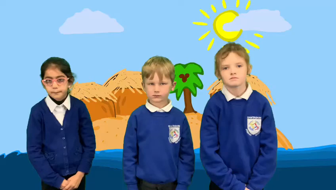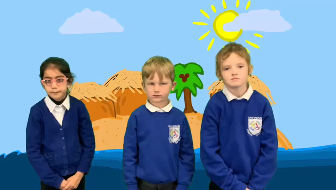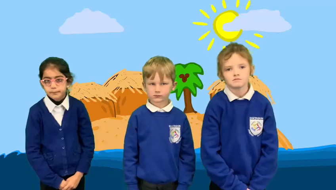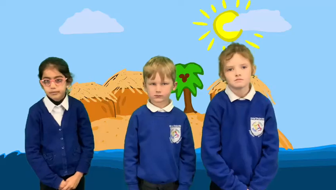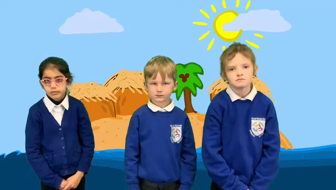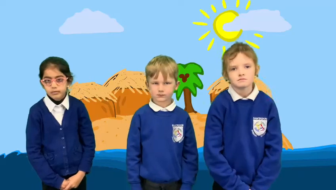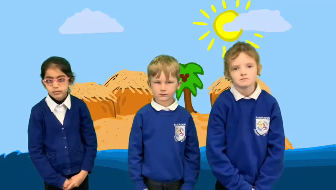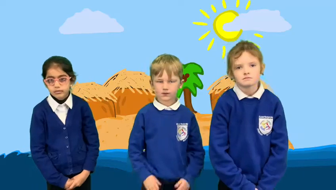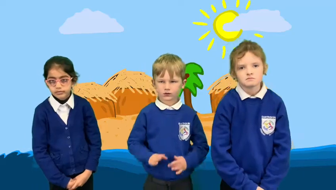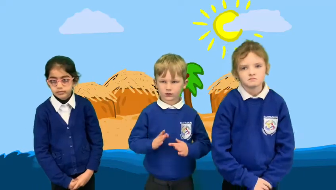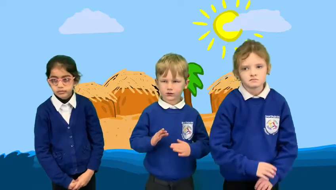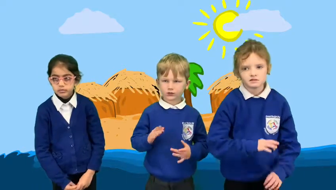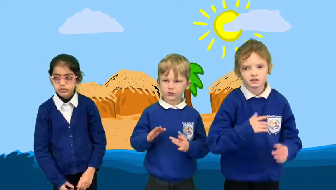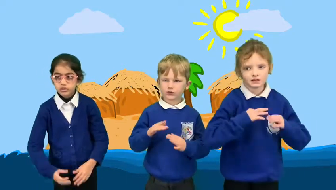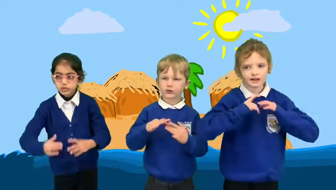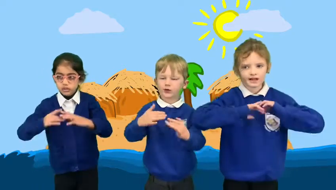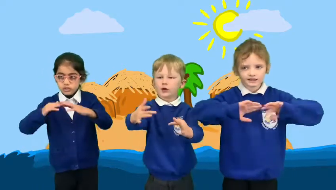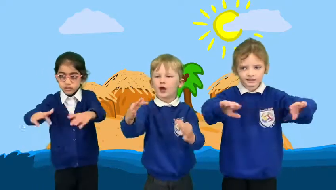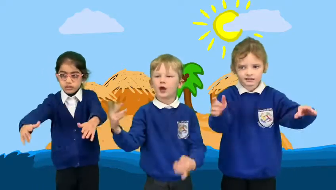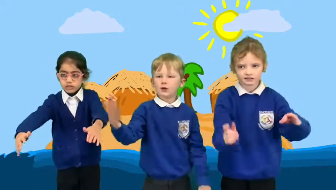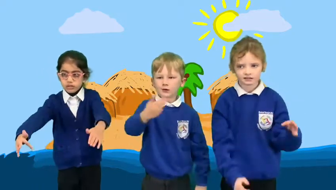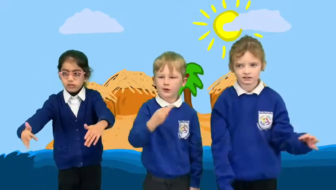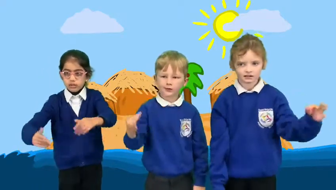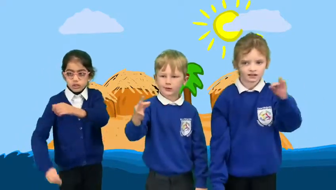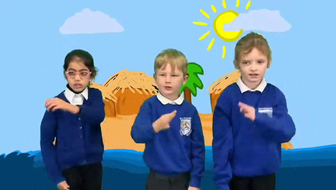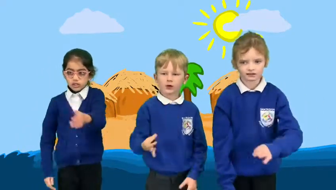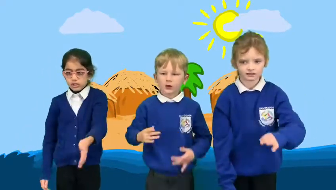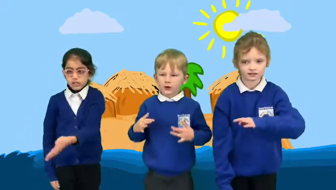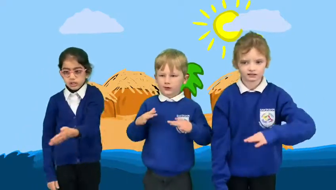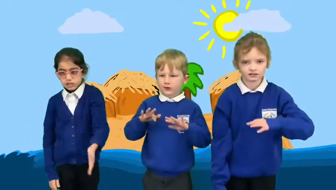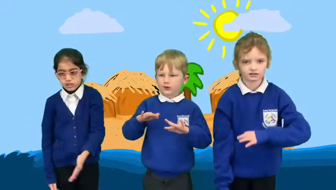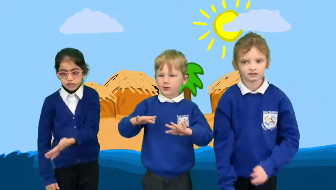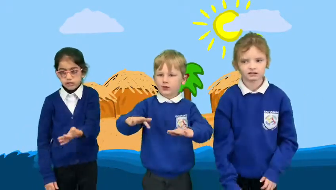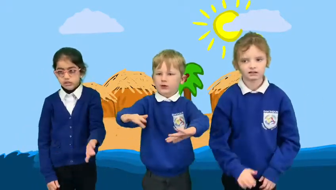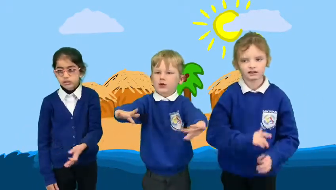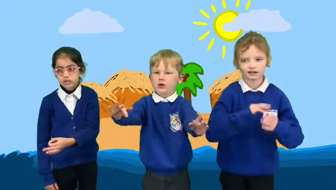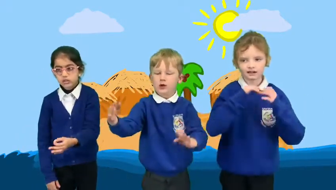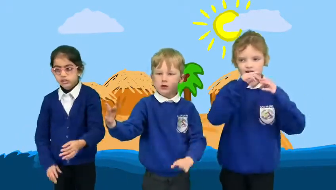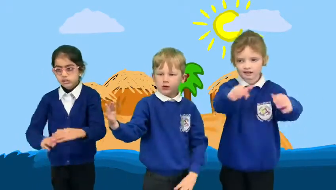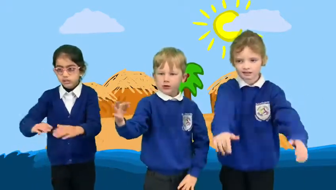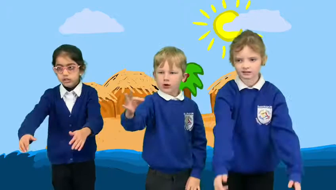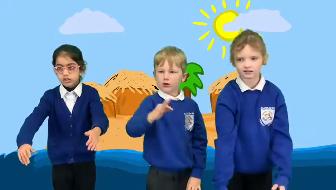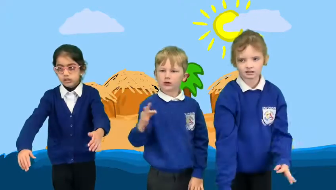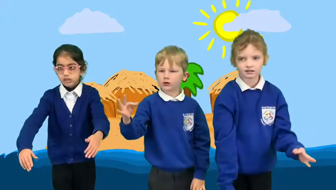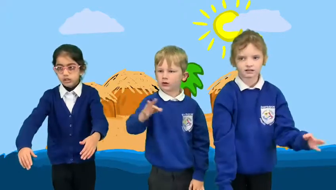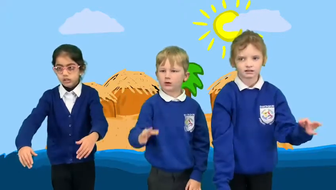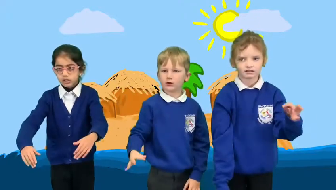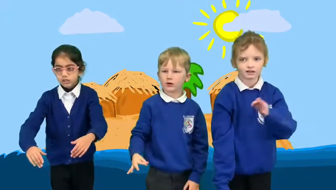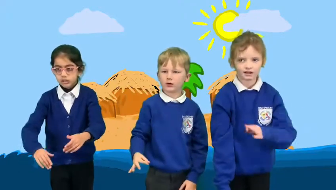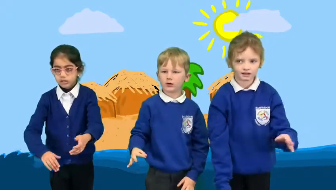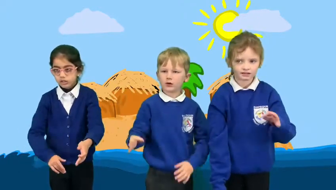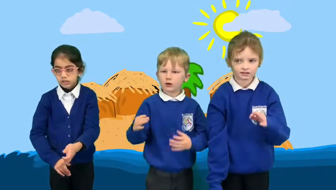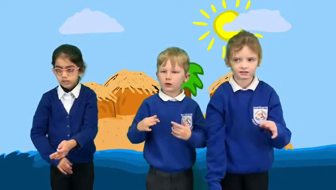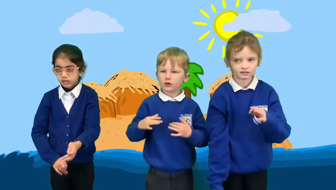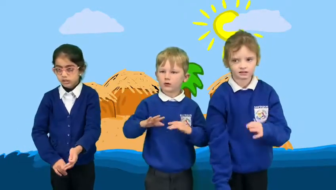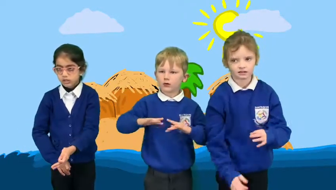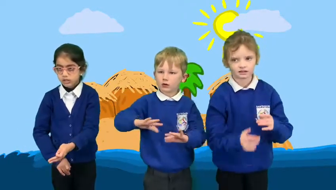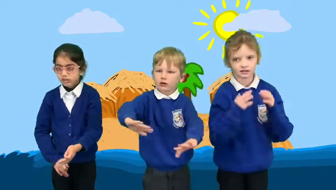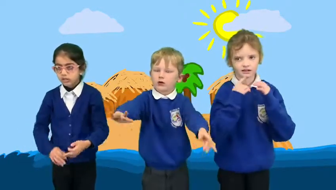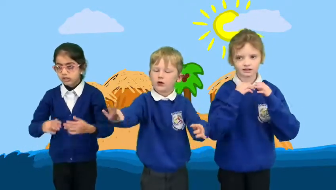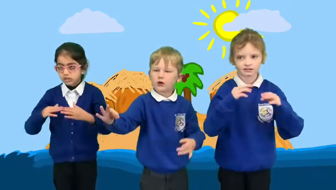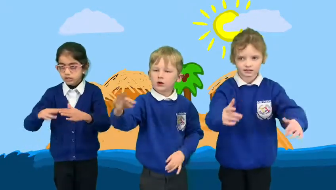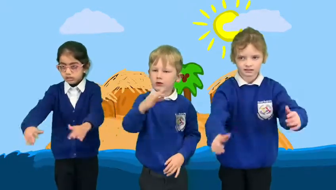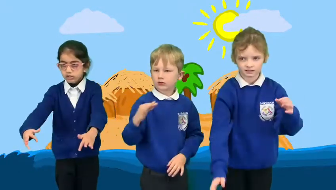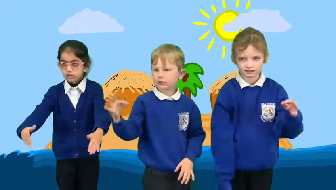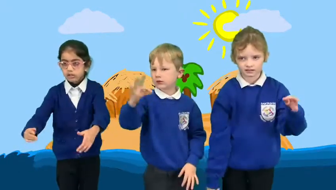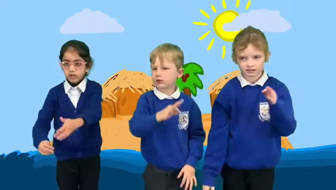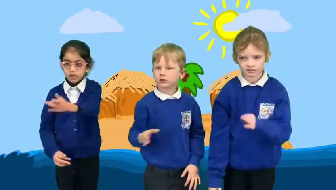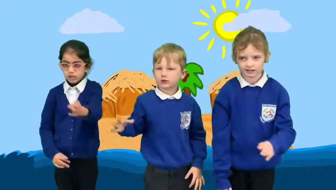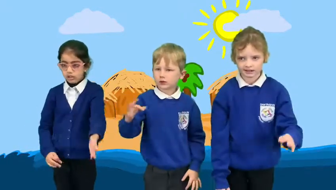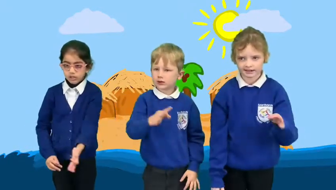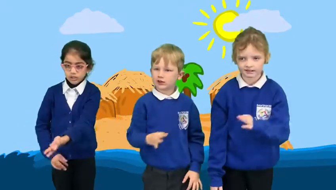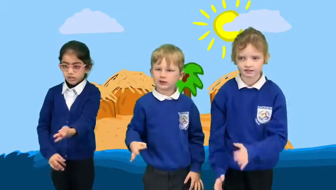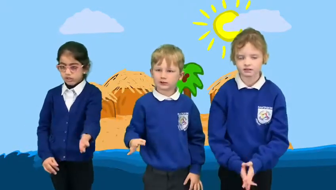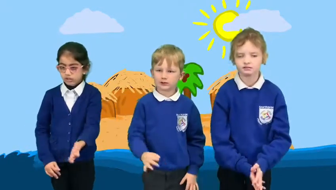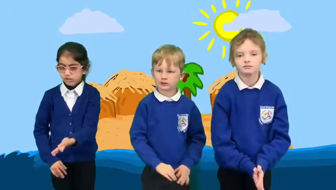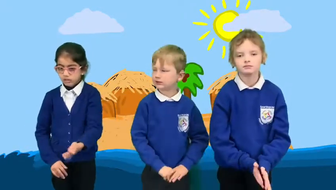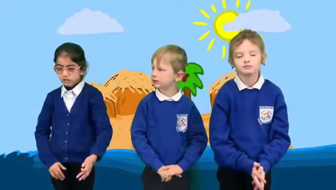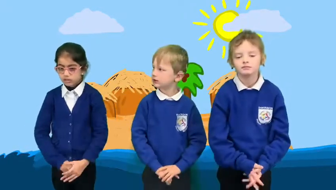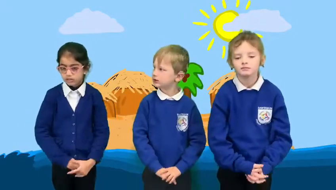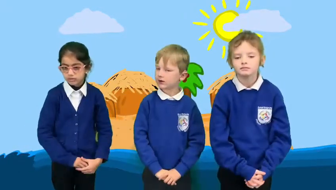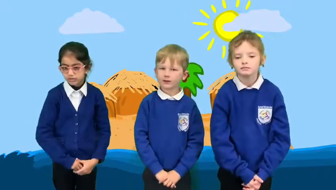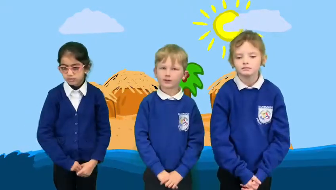Desert island